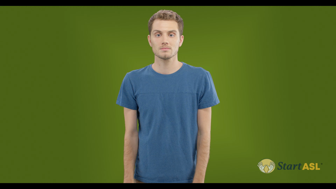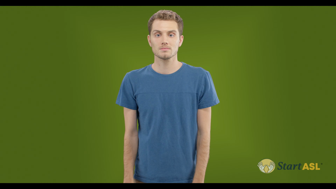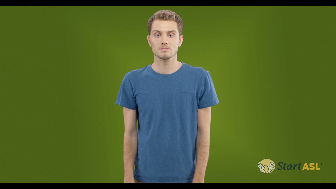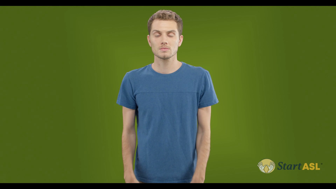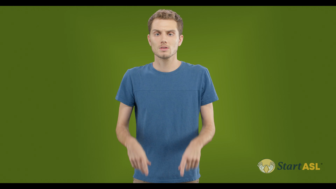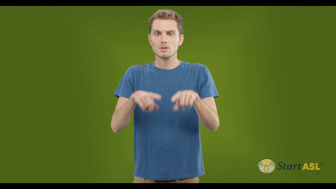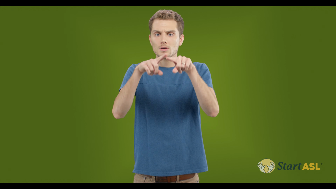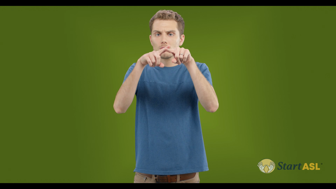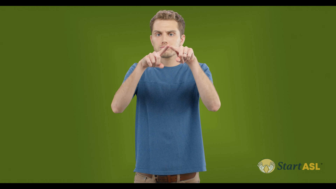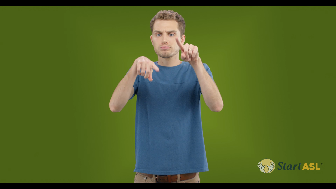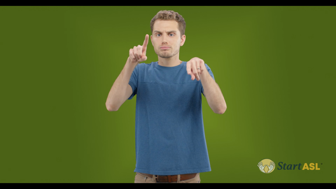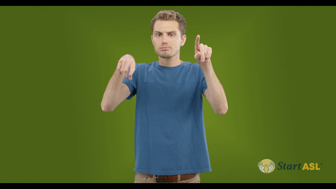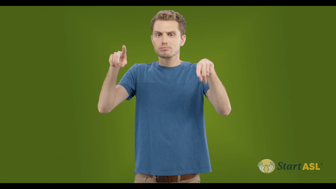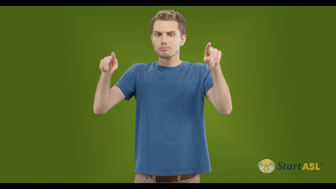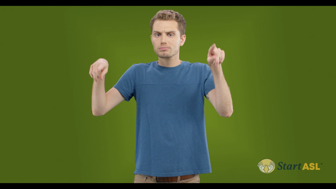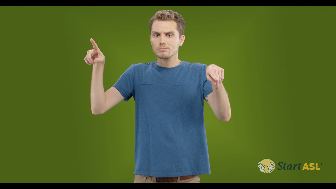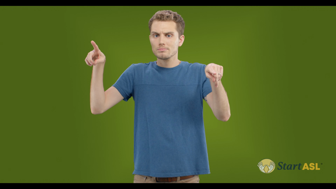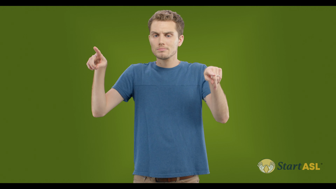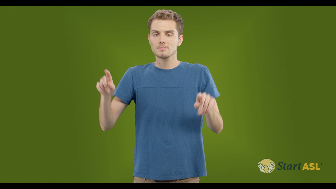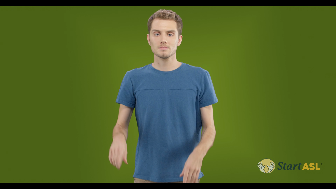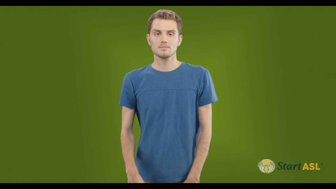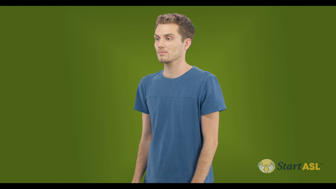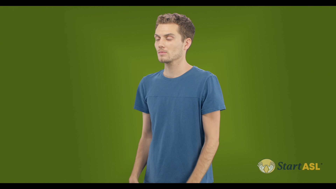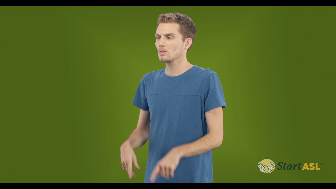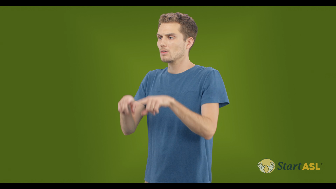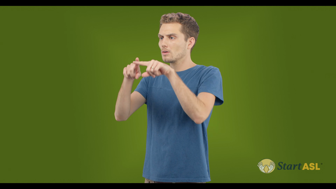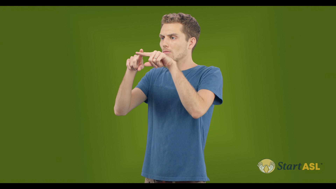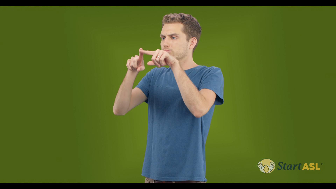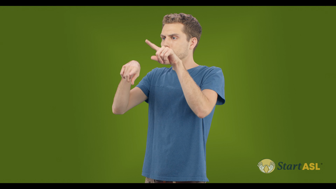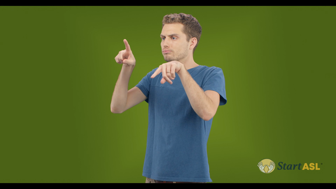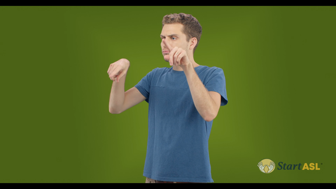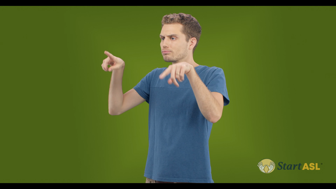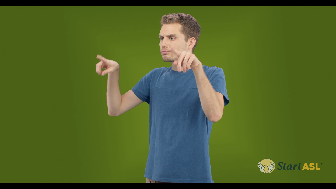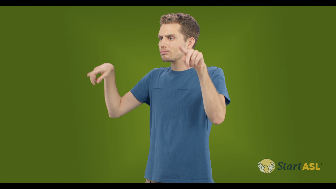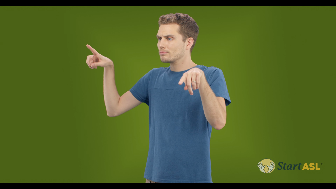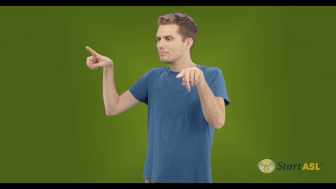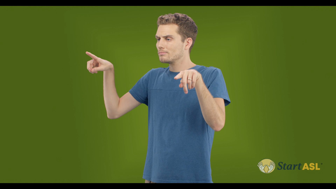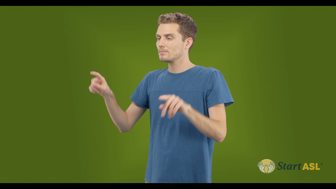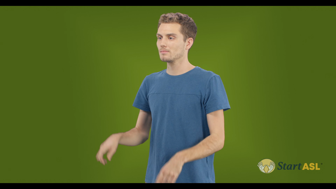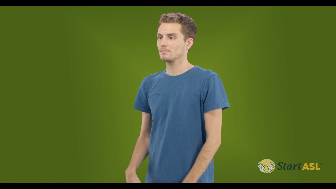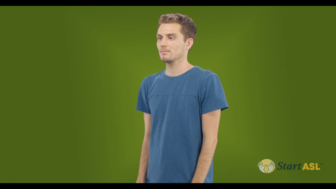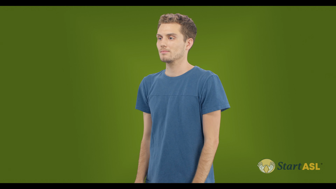diversity